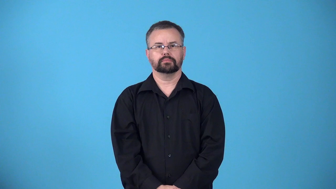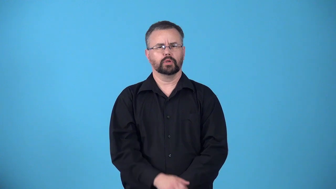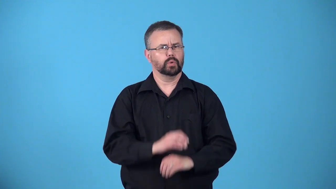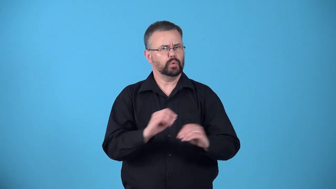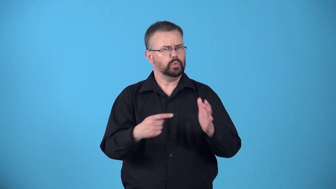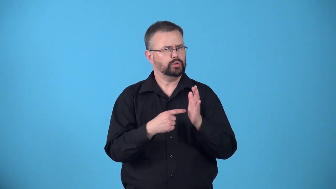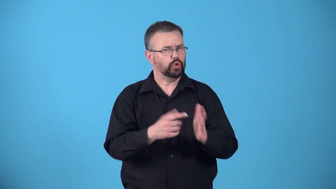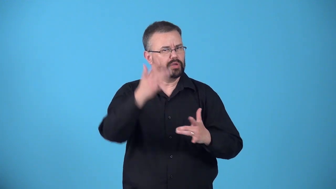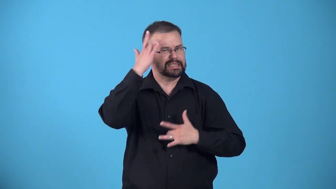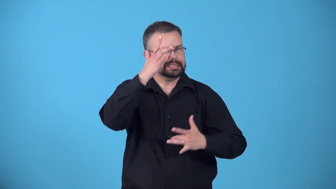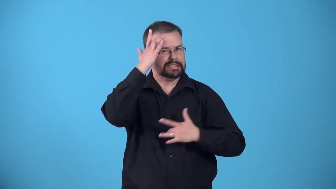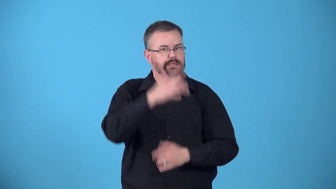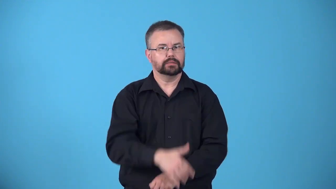symptomless